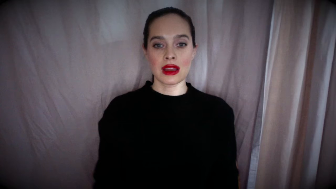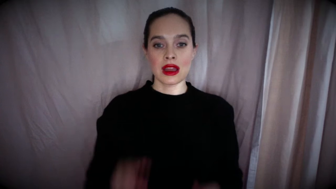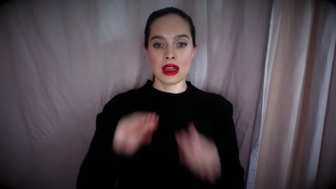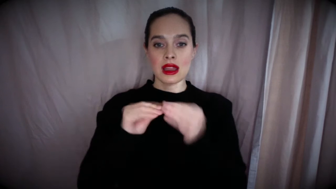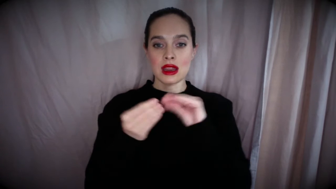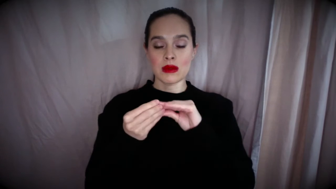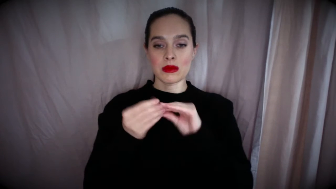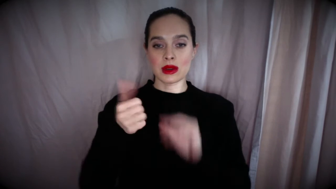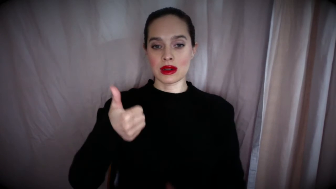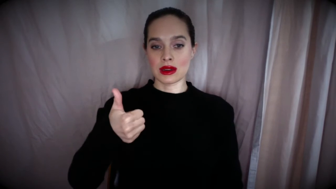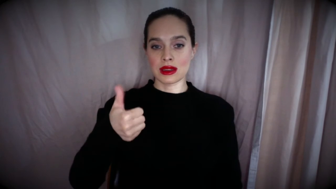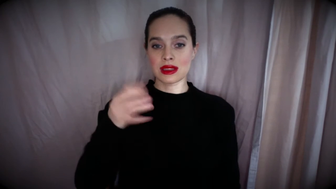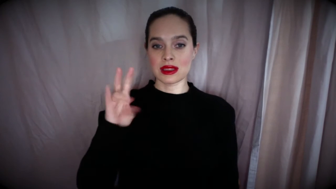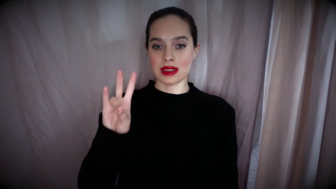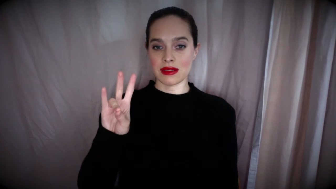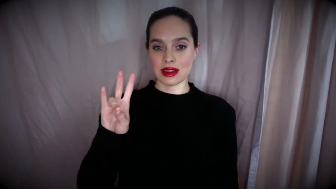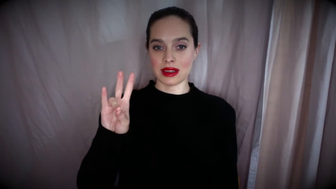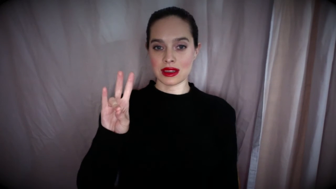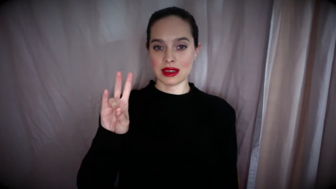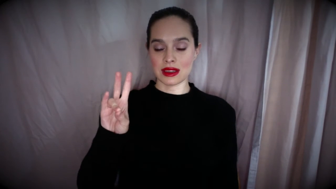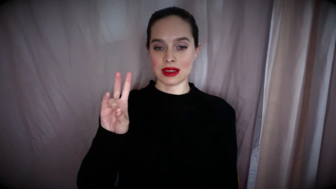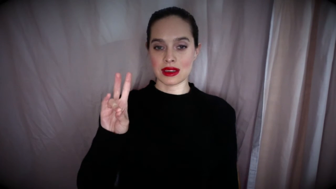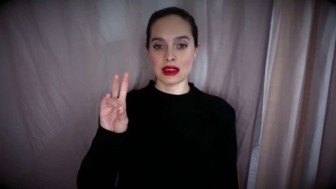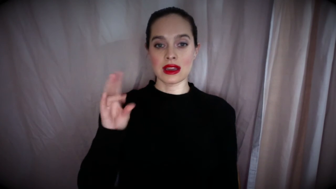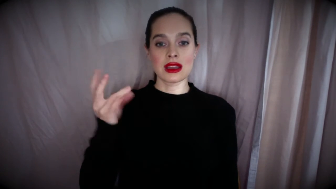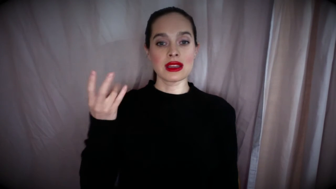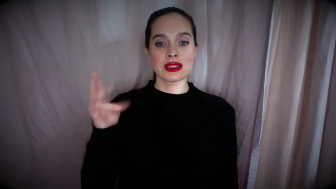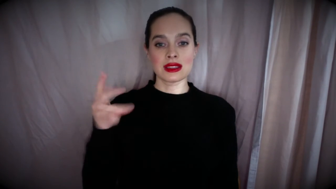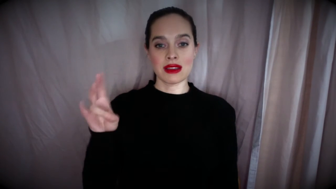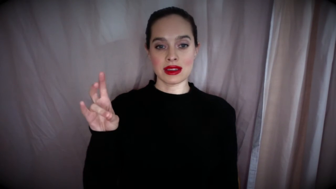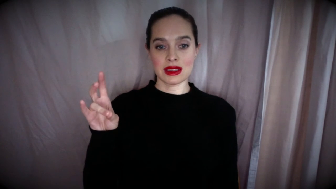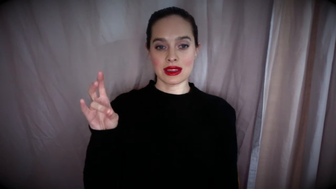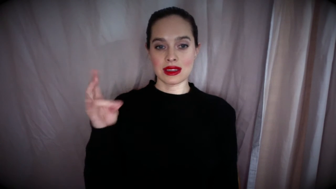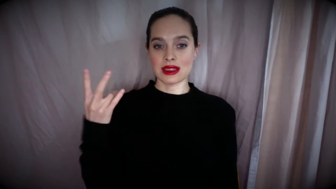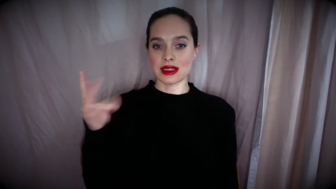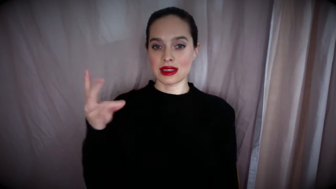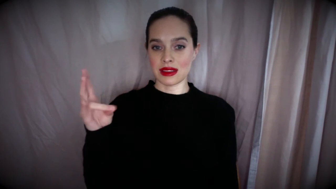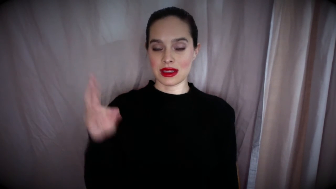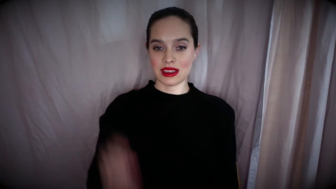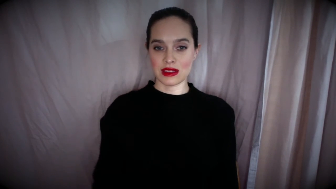Number Seventeen